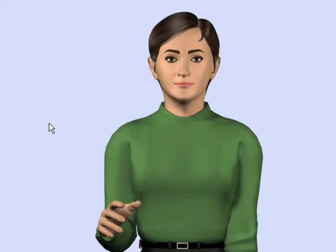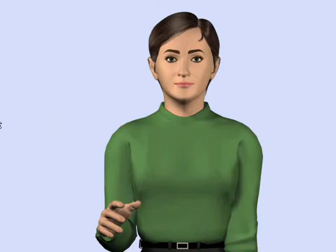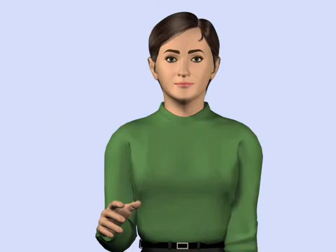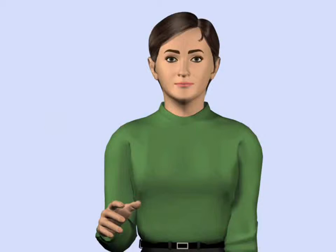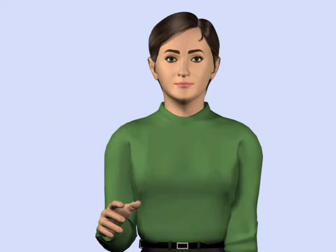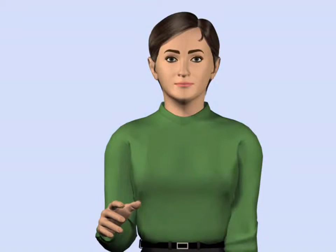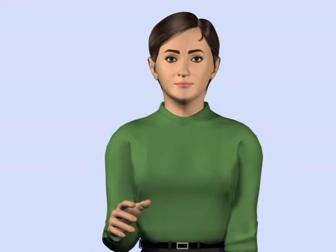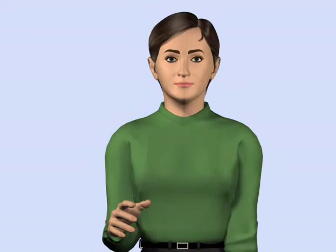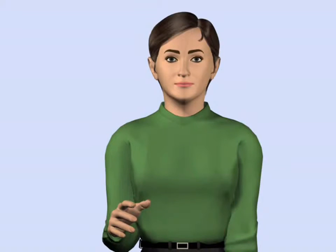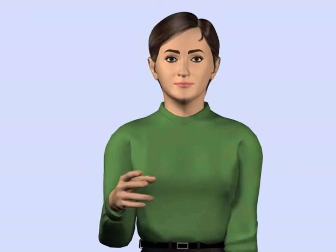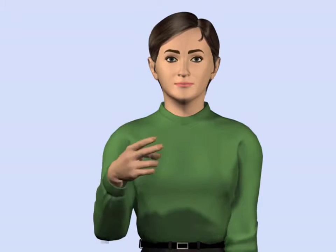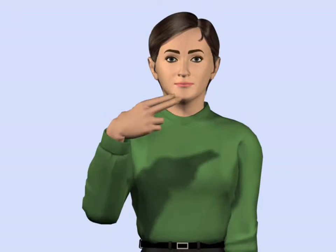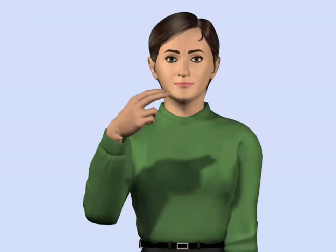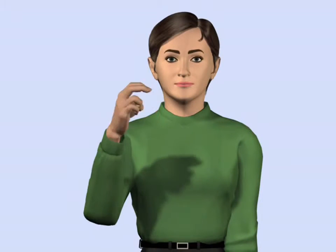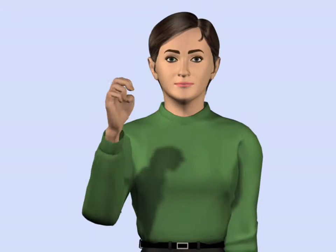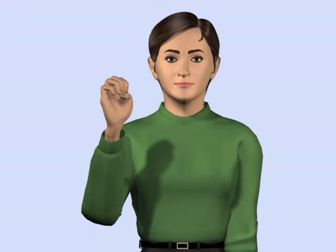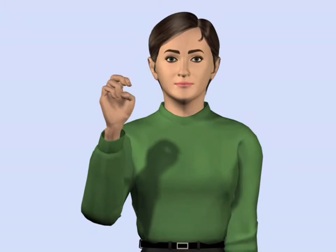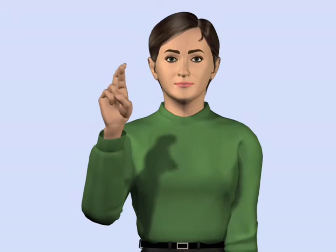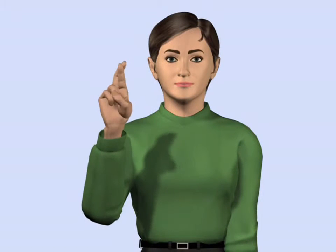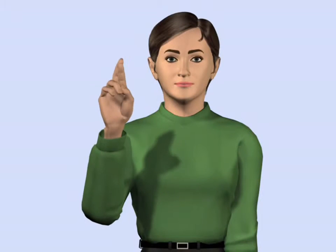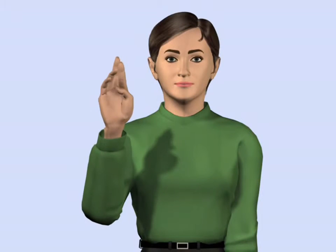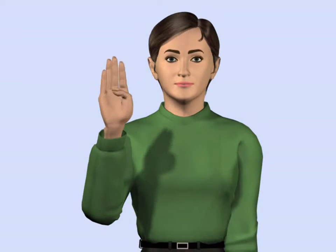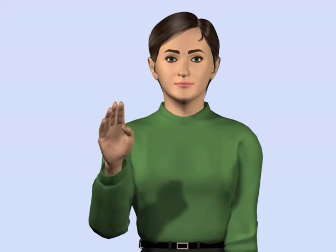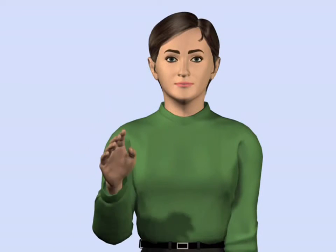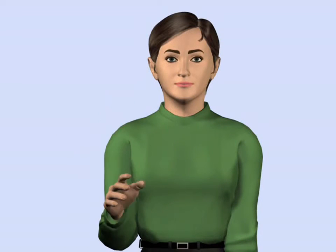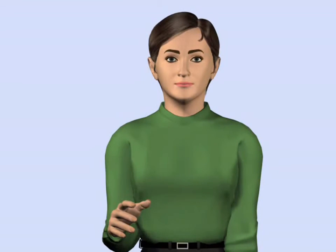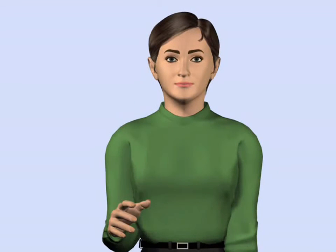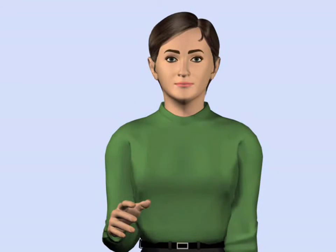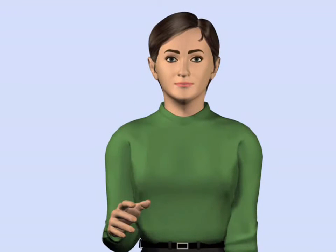herb